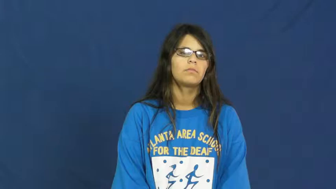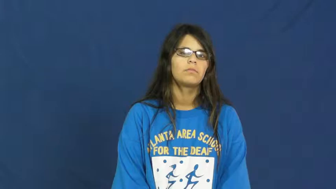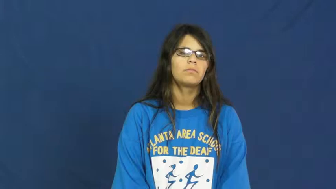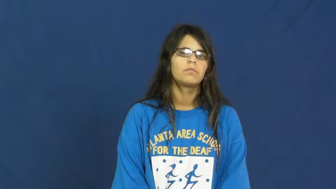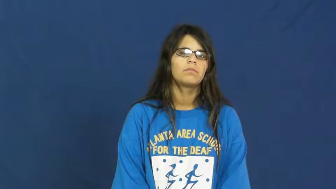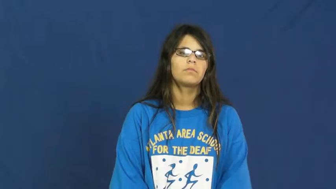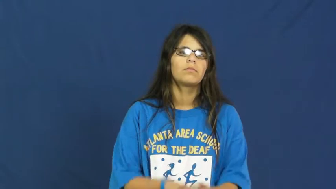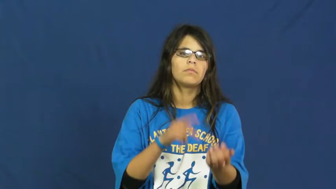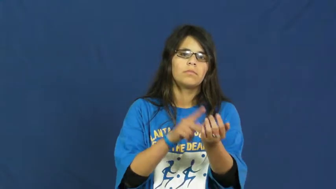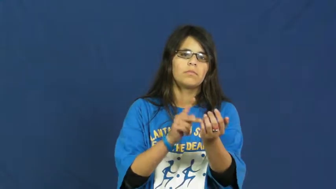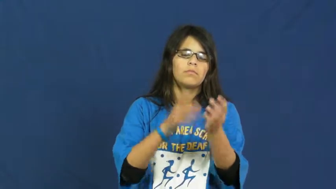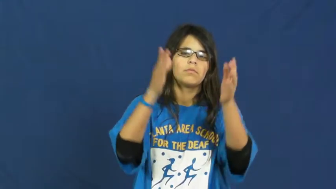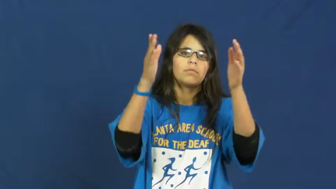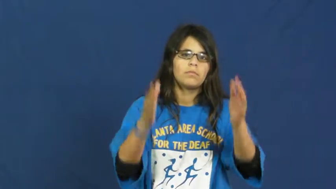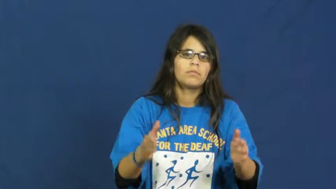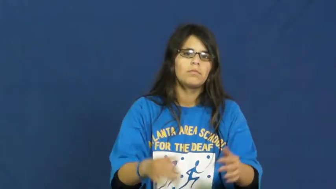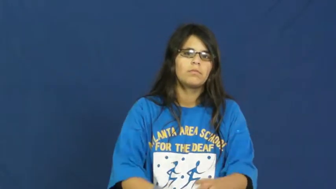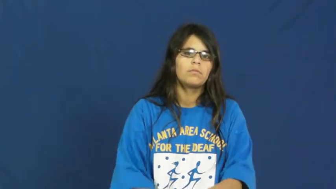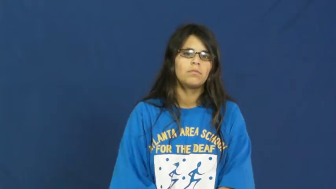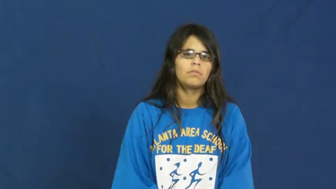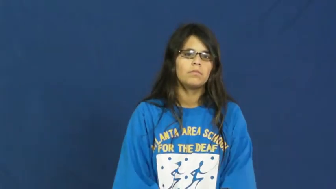psychiatrist,headshrinker,shrink,analyst,psychoanalyst